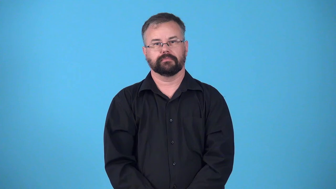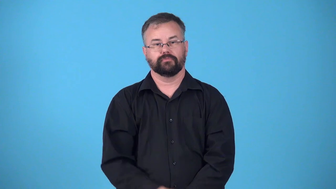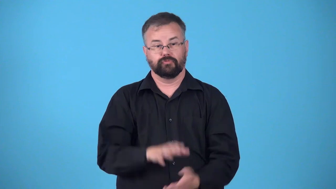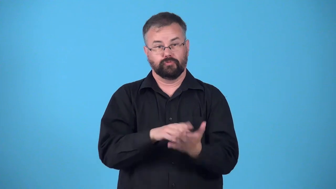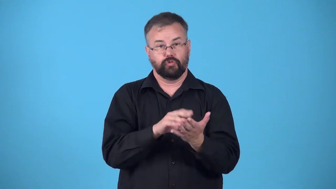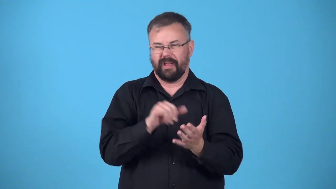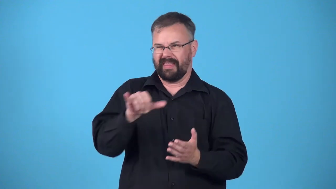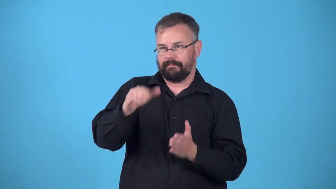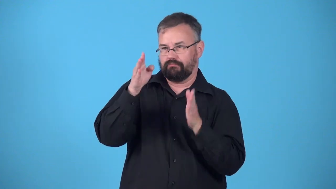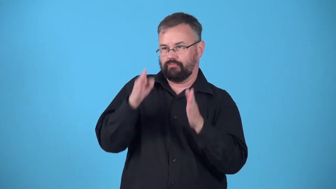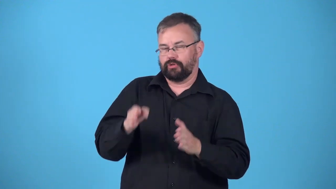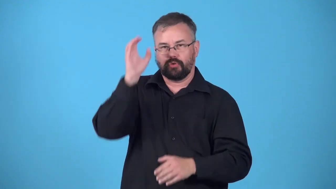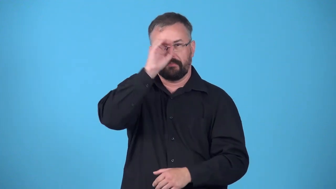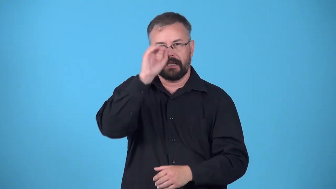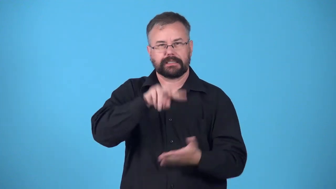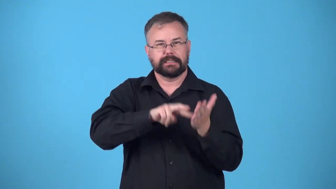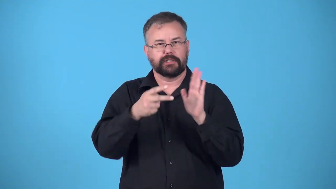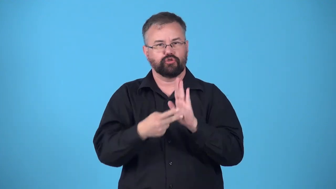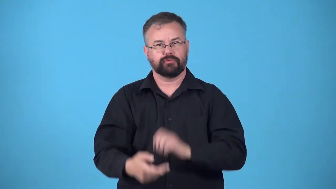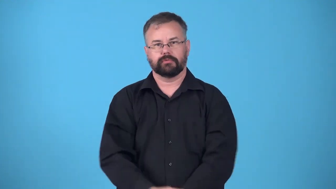check out,decipher